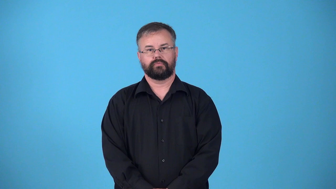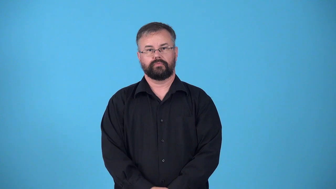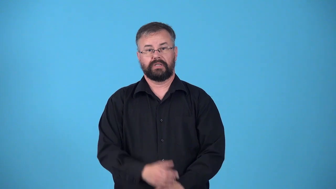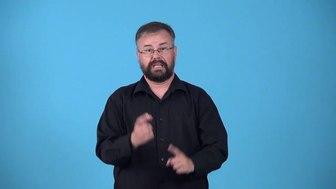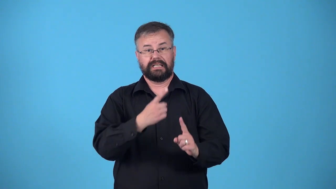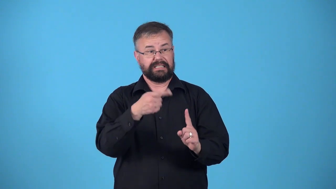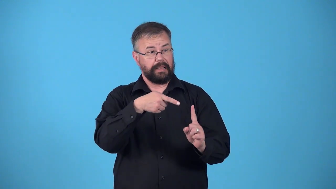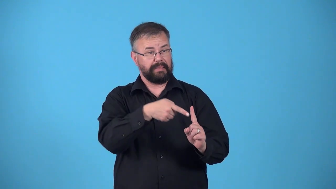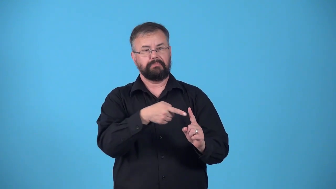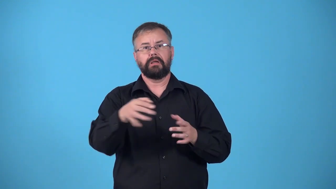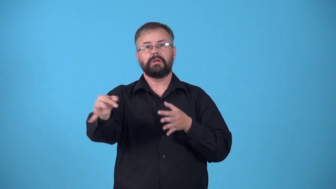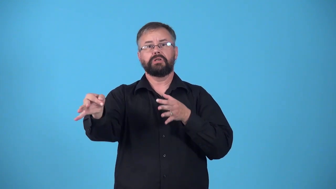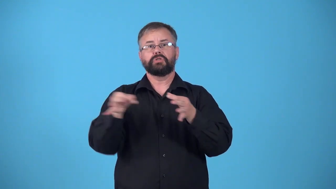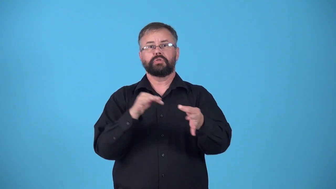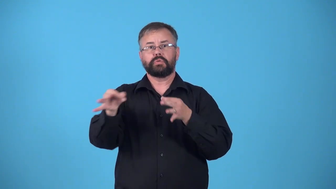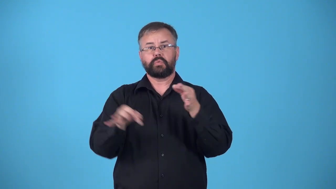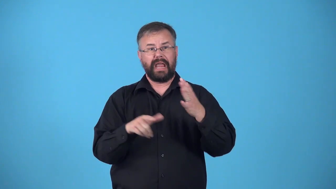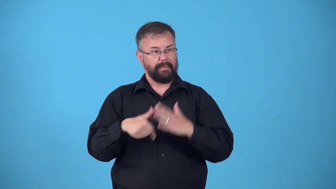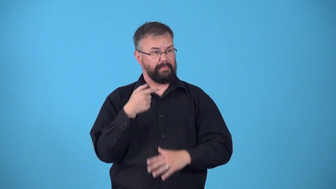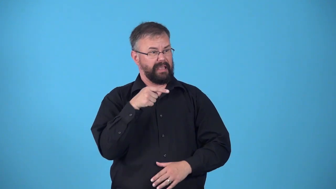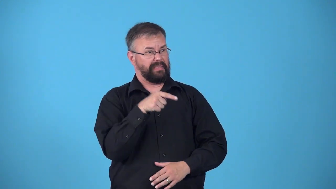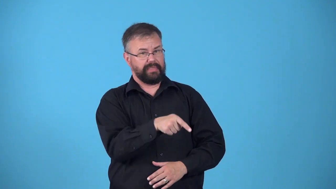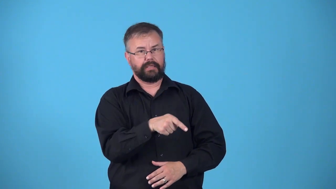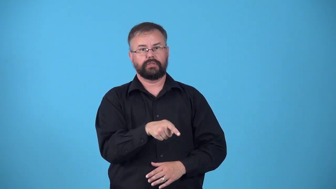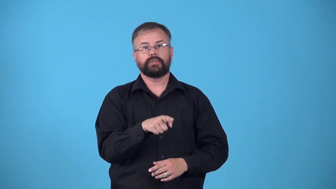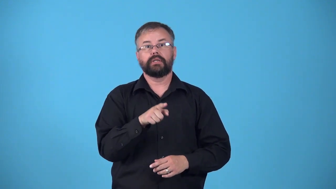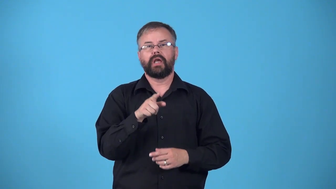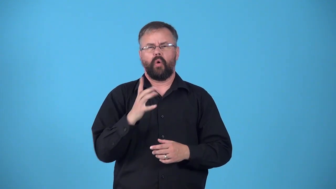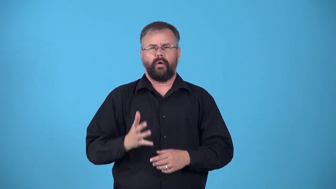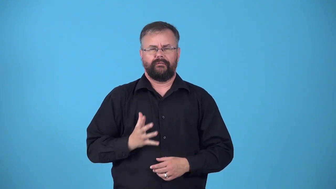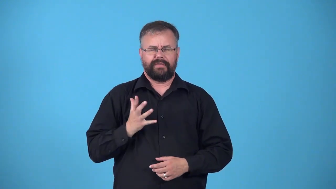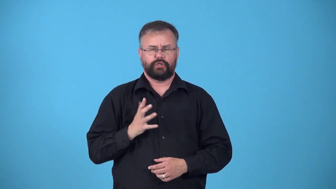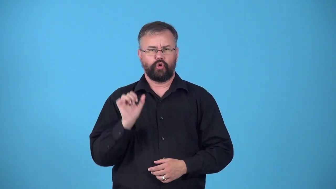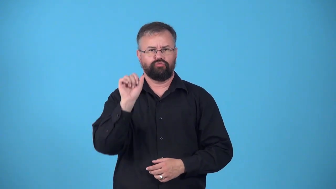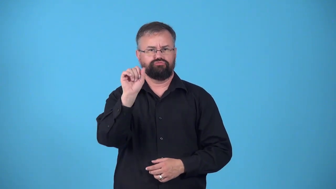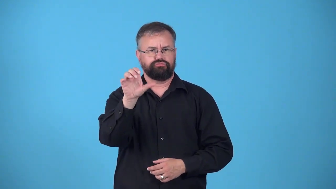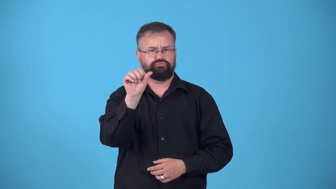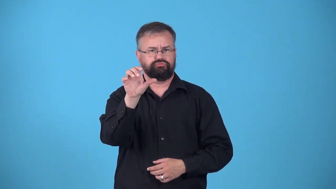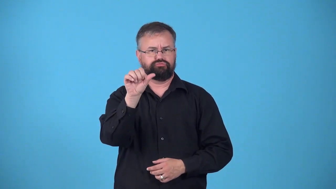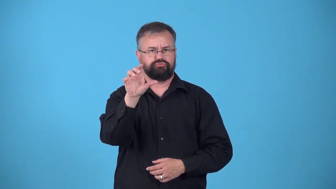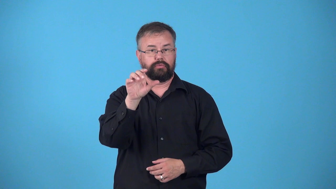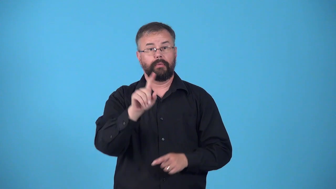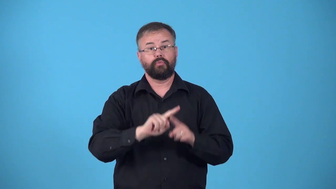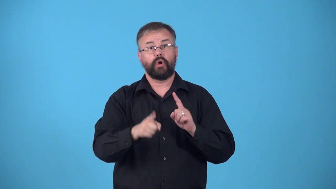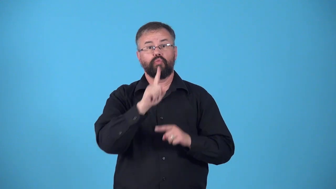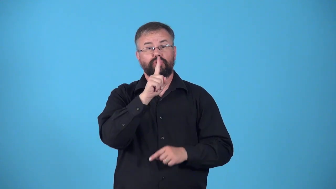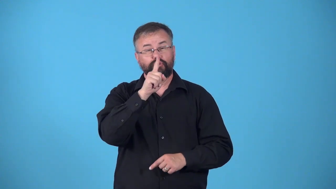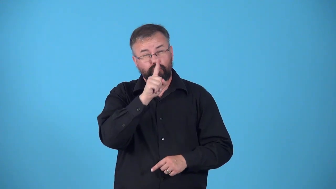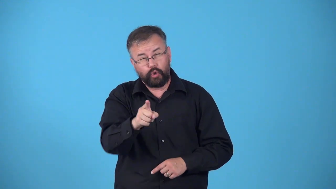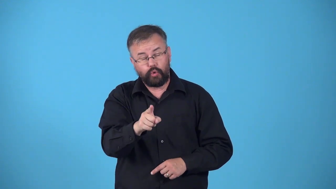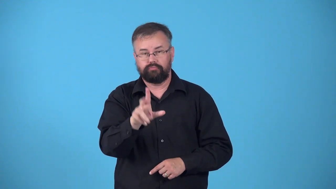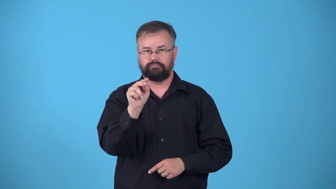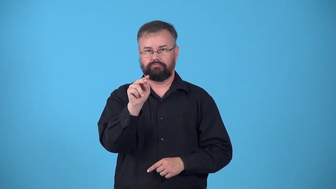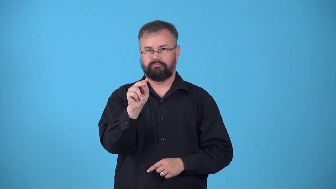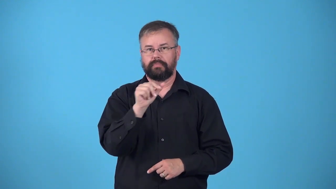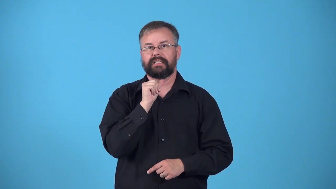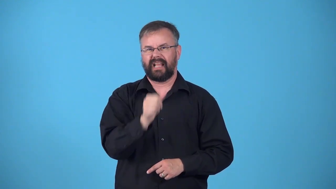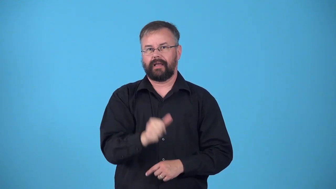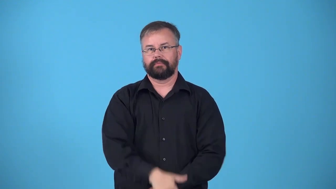nominal-description